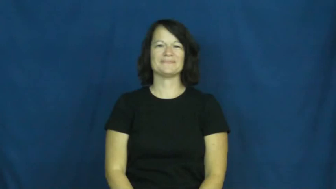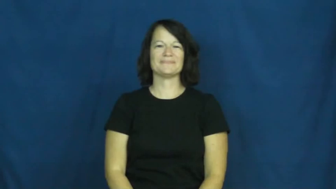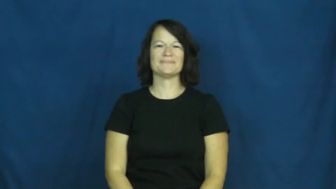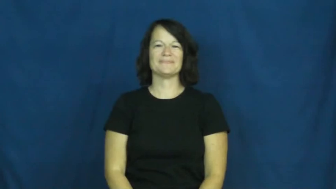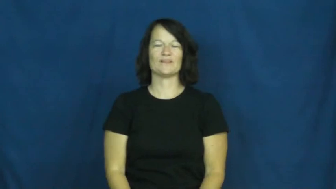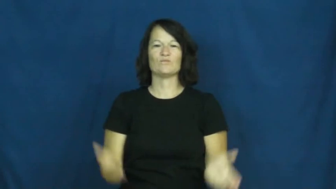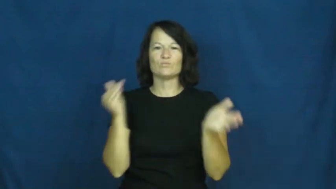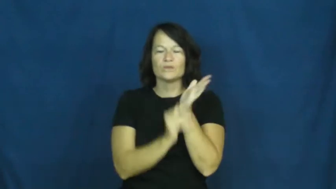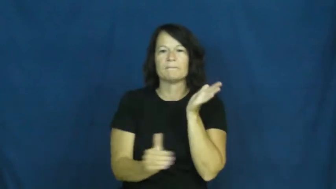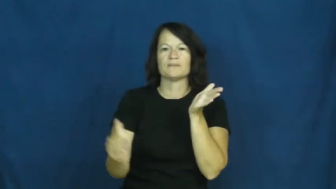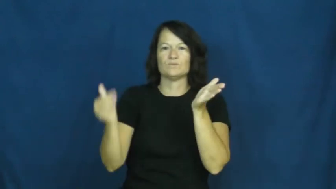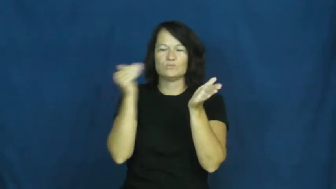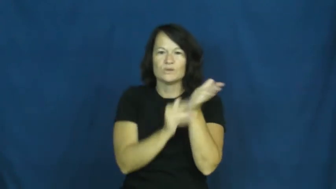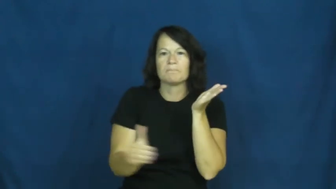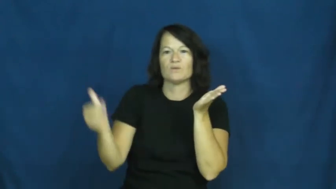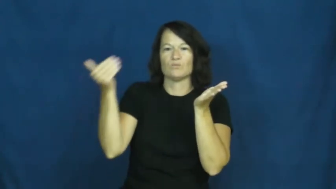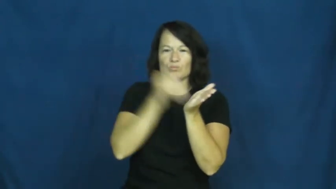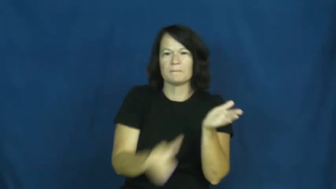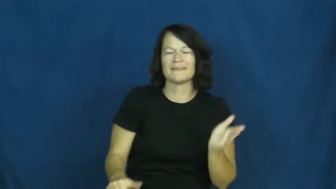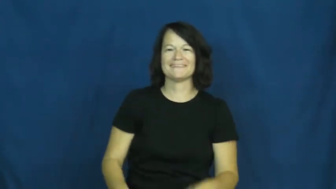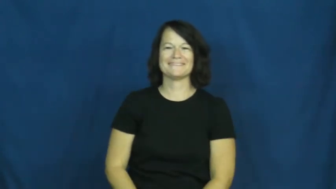broken record